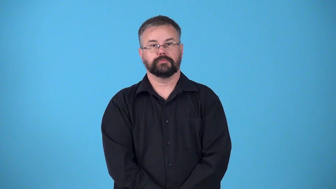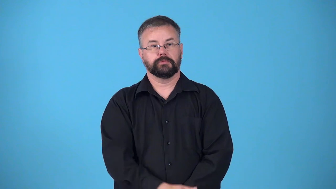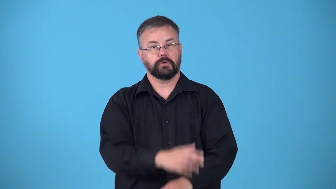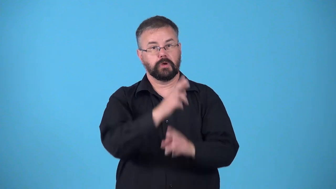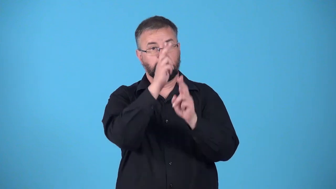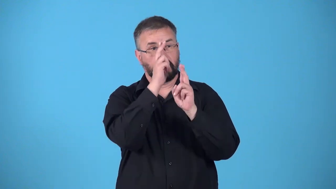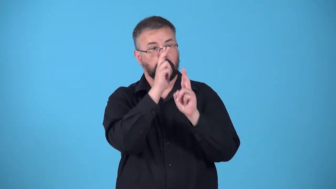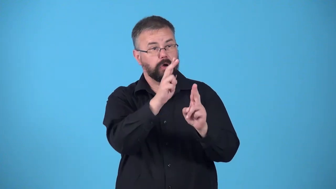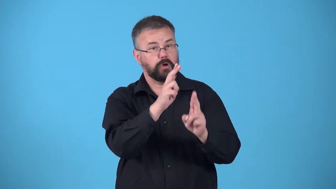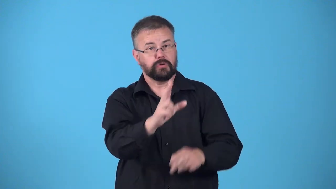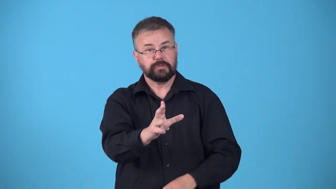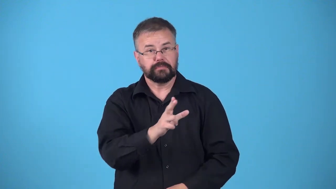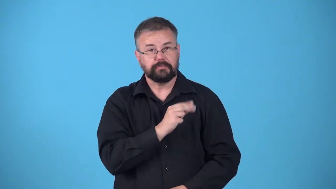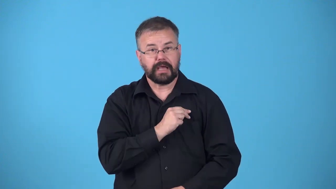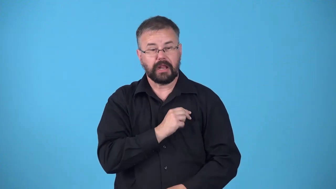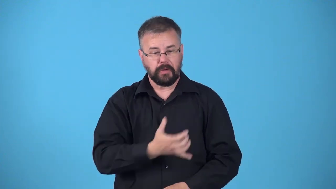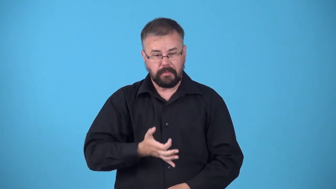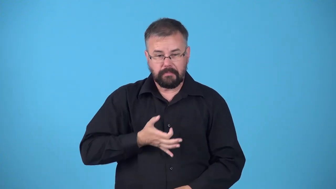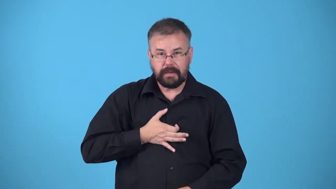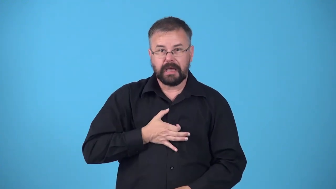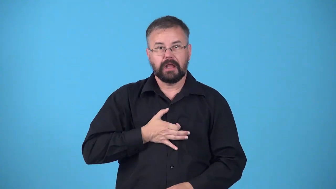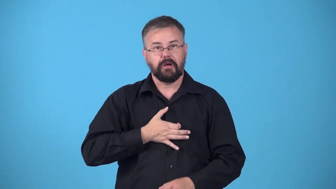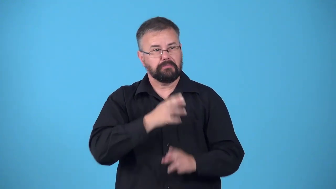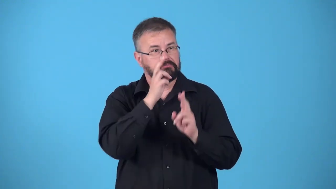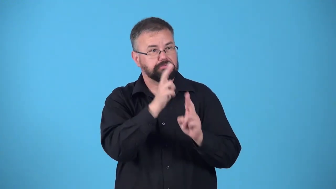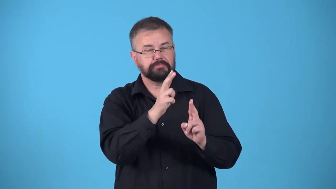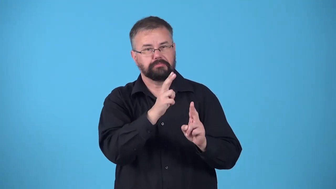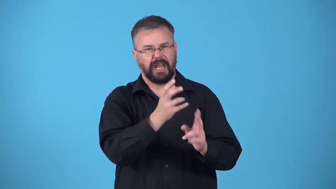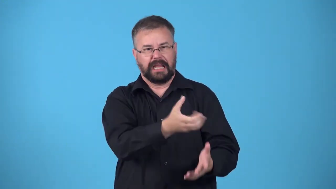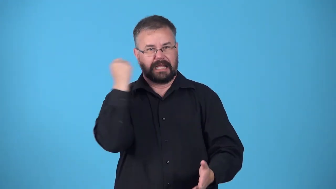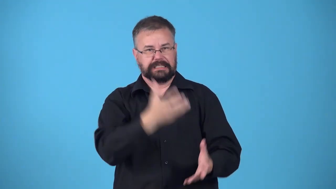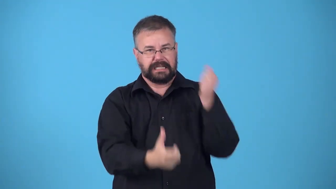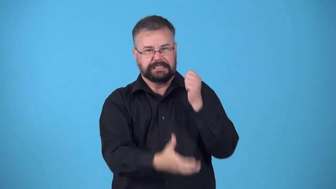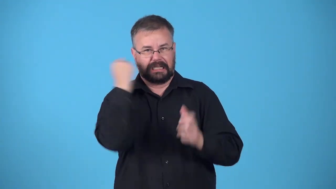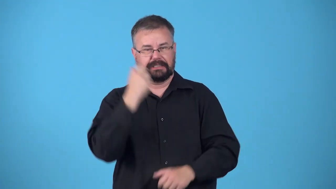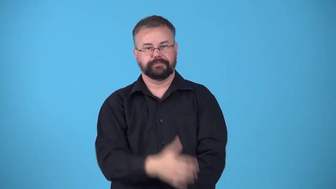displume